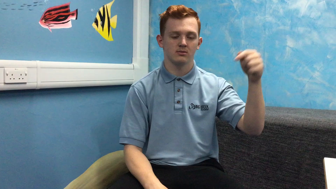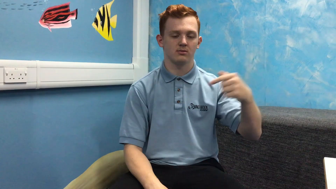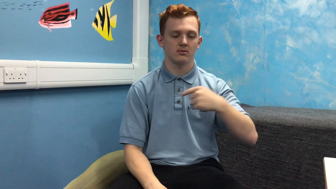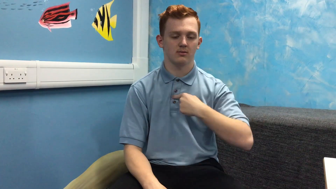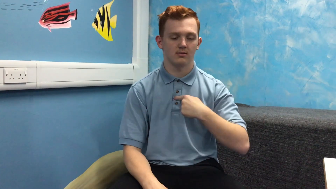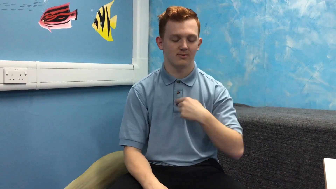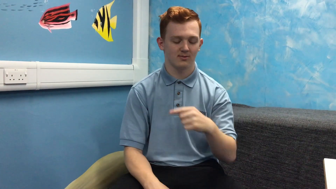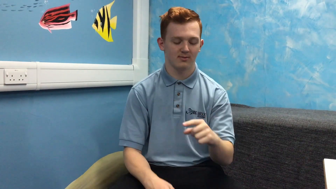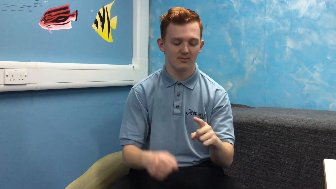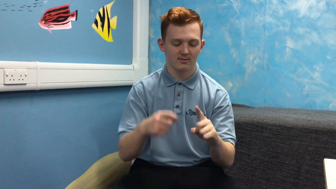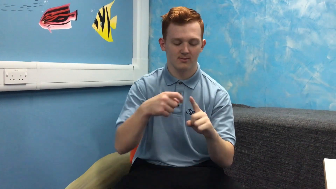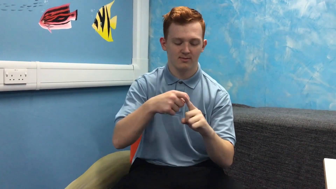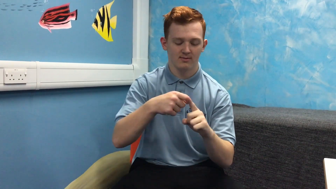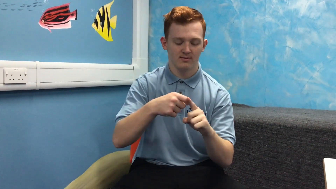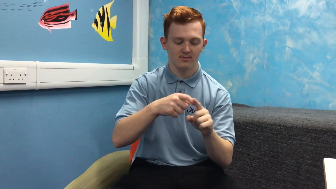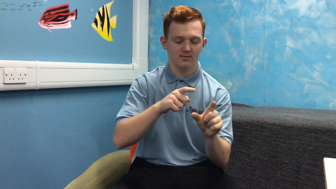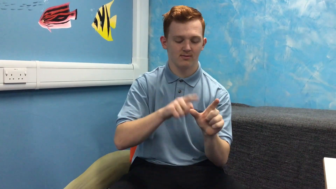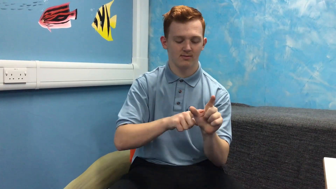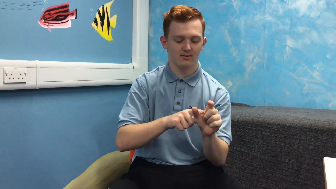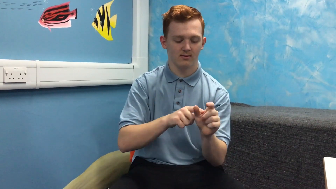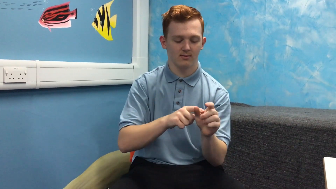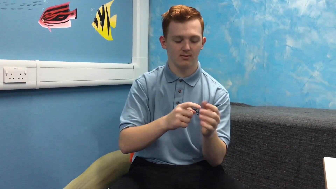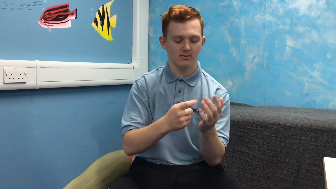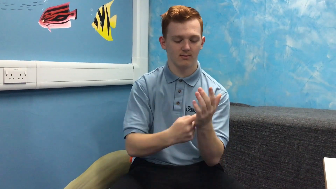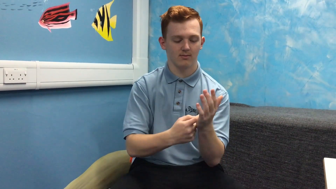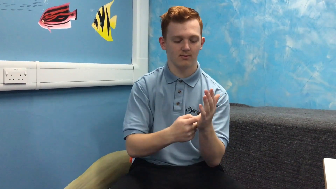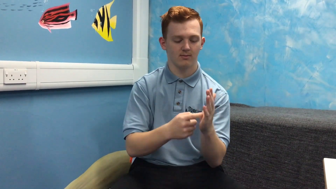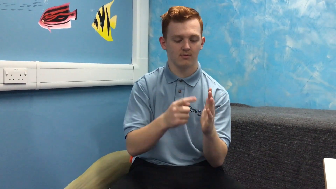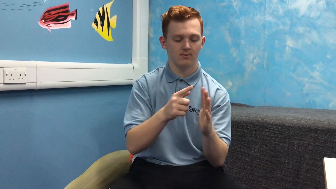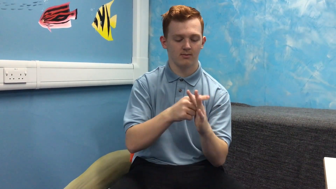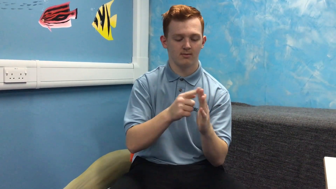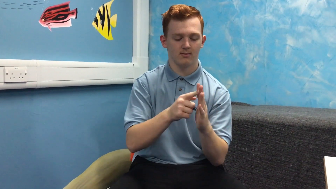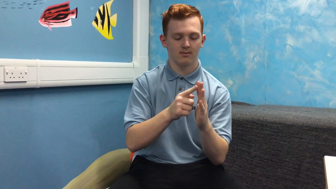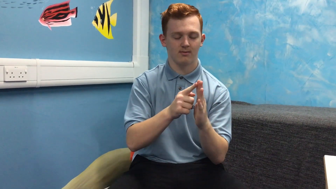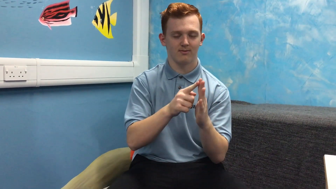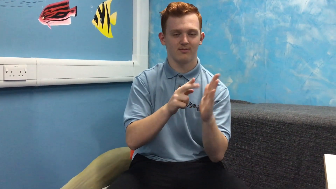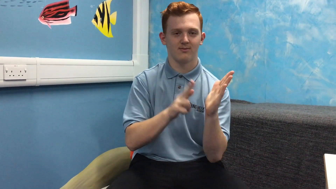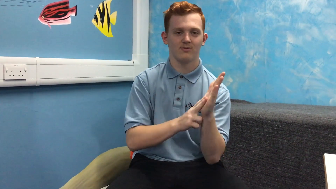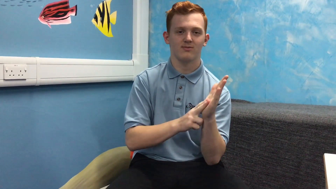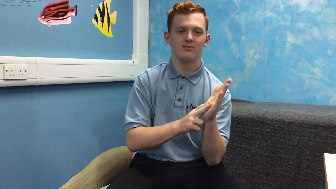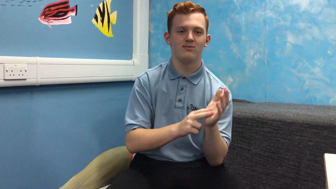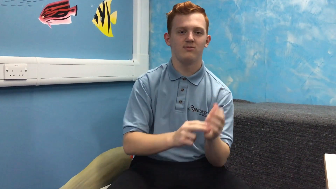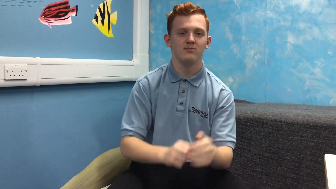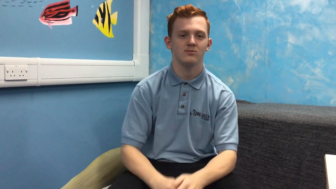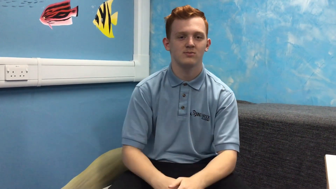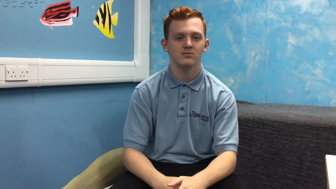My name is Kyren.